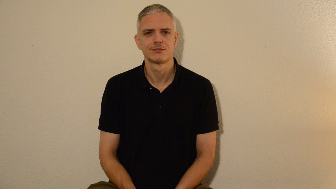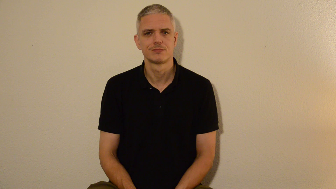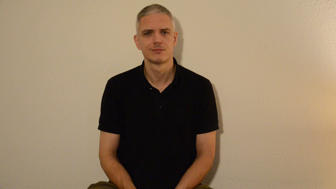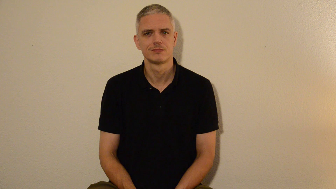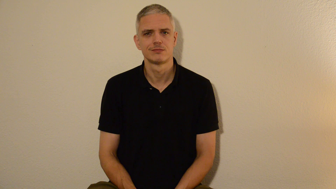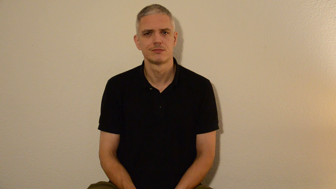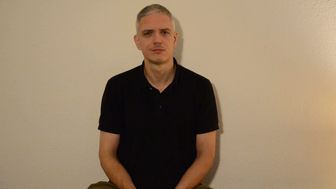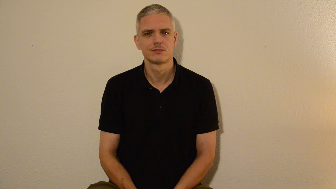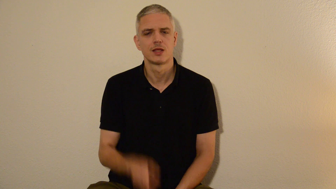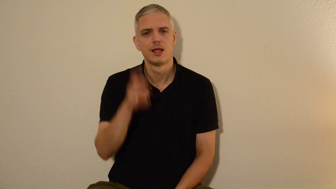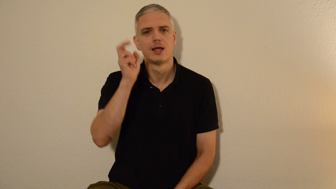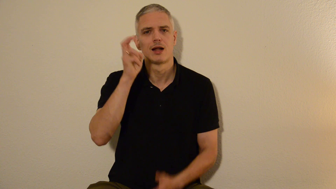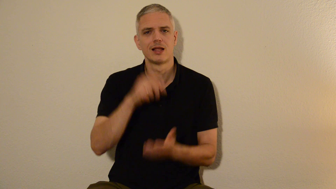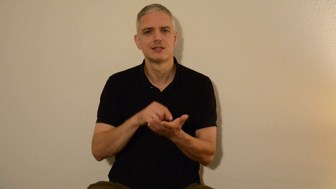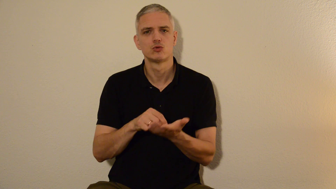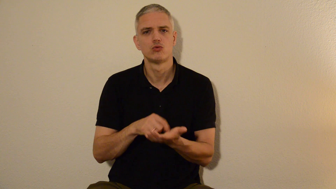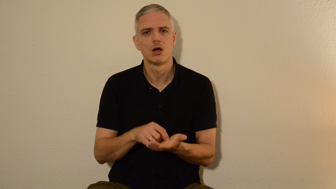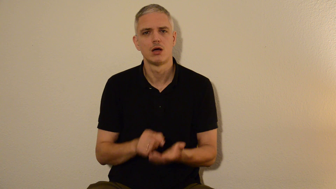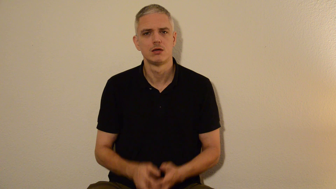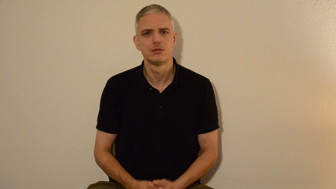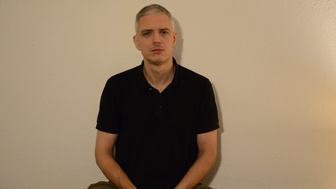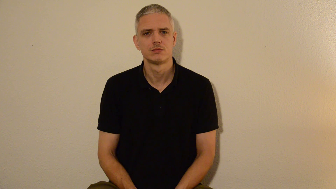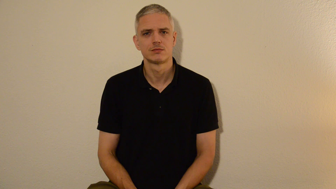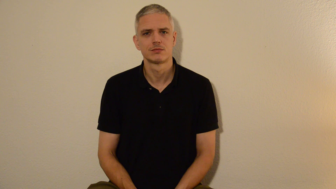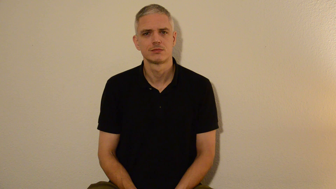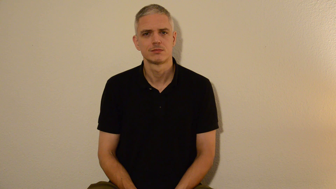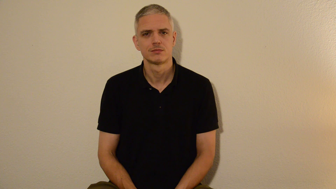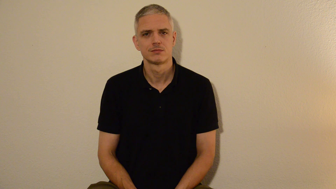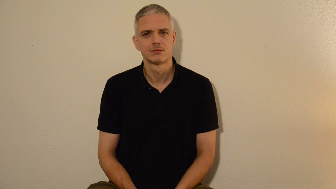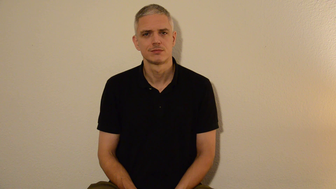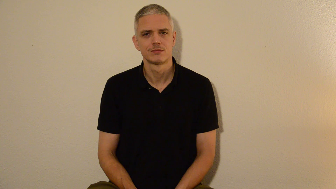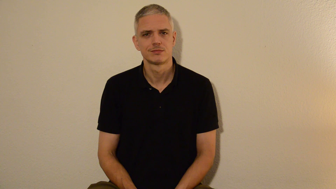marbles